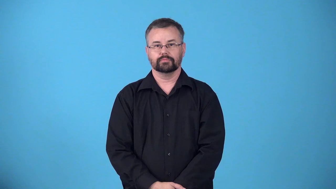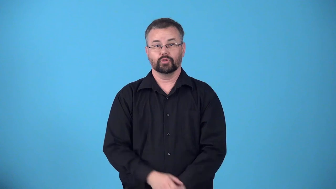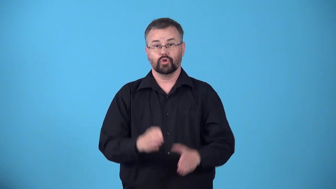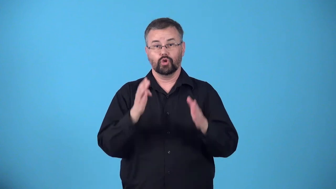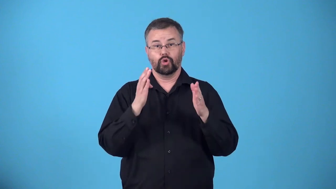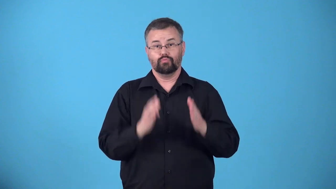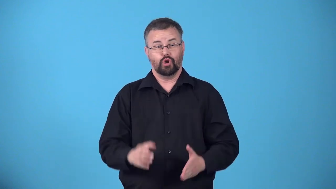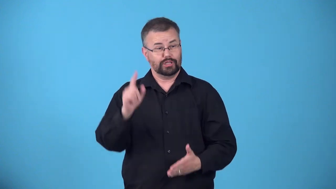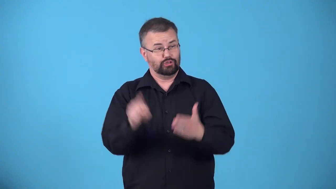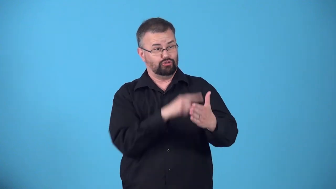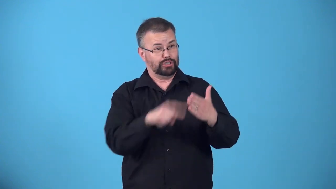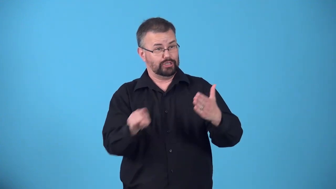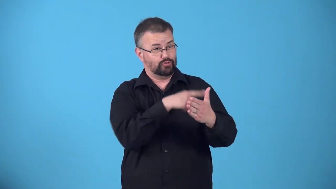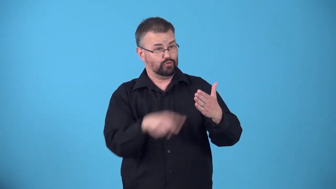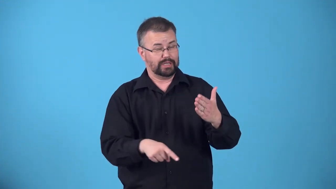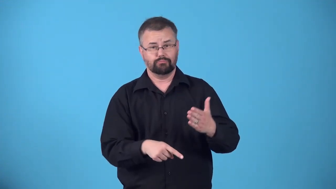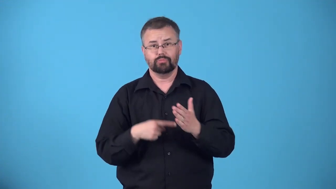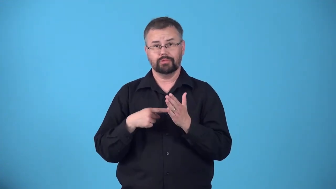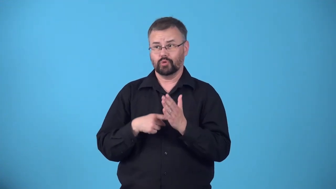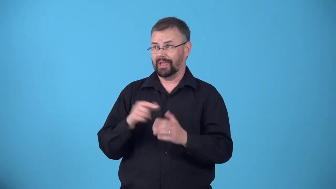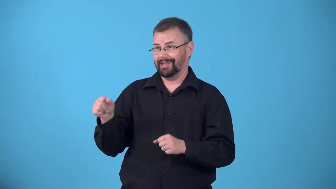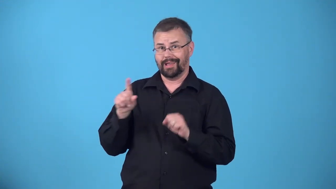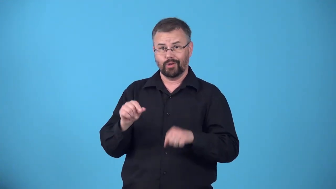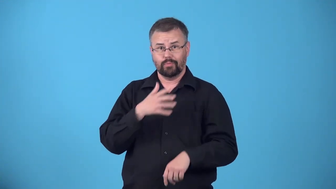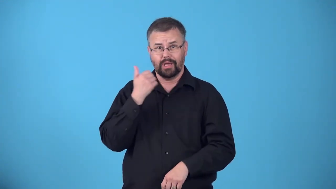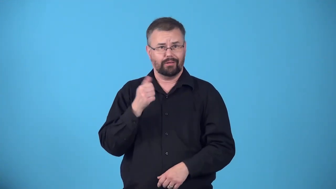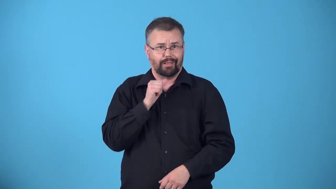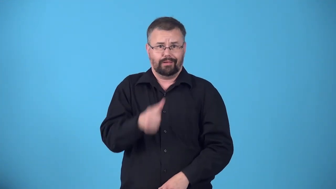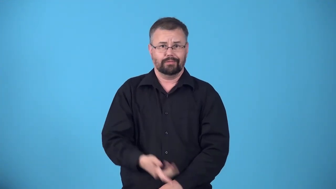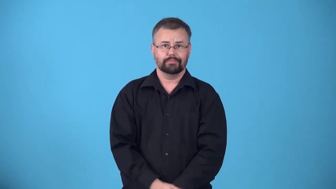armchair critic